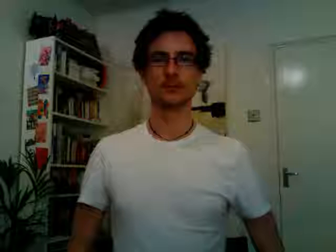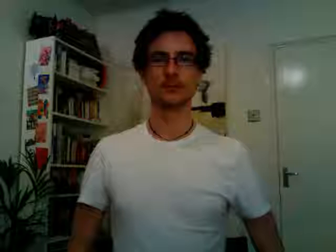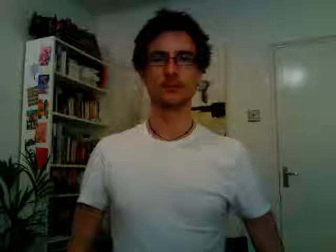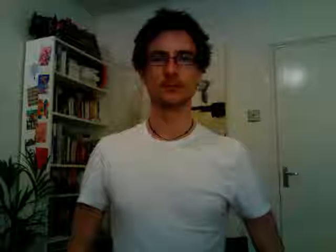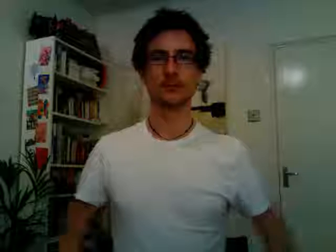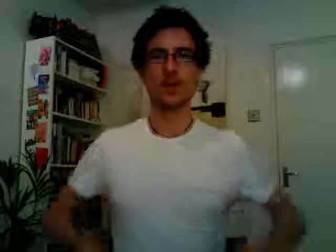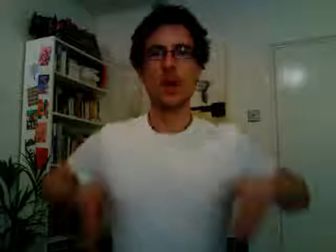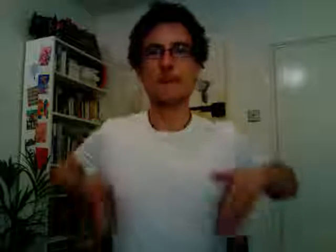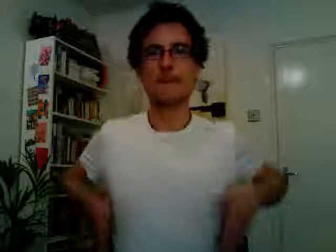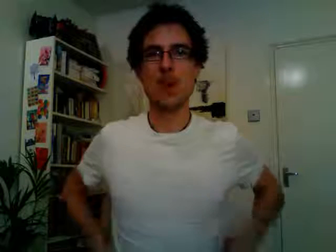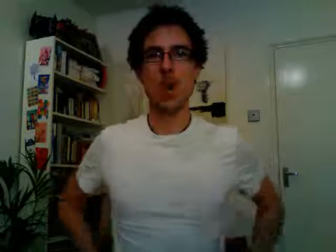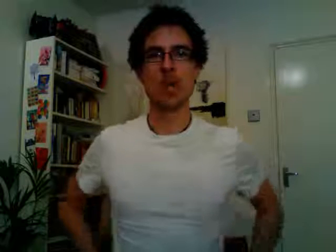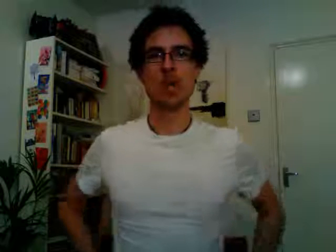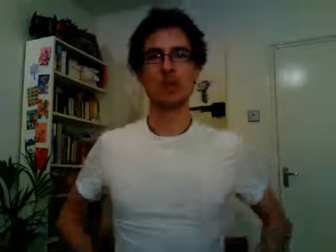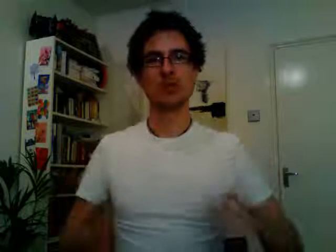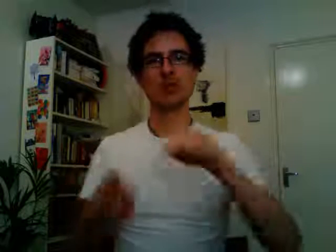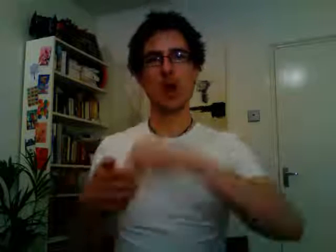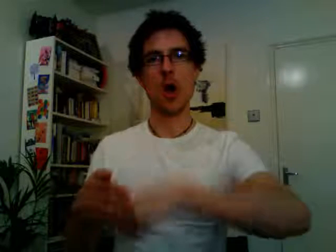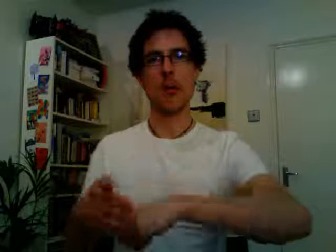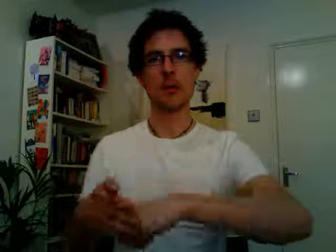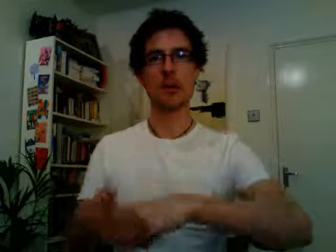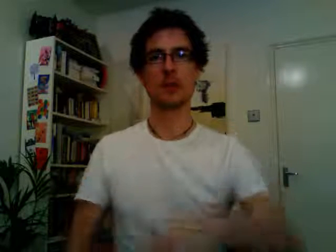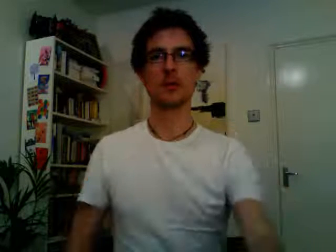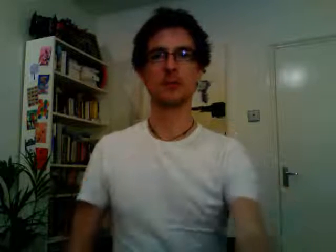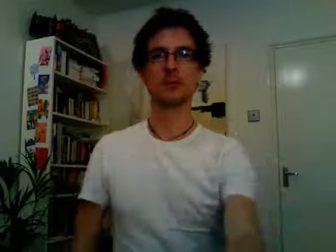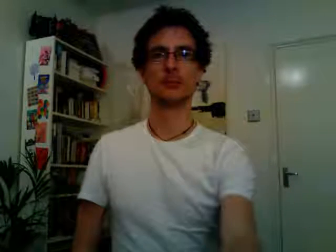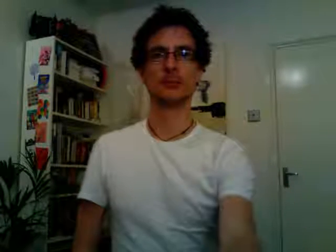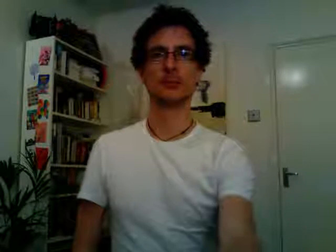body shop